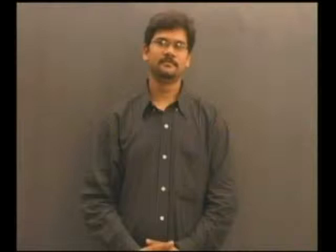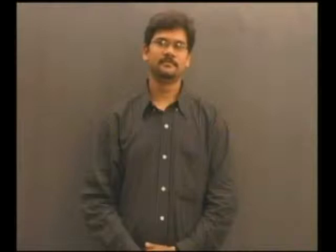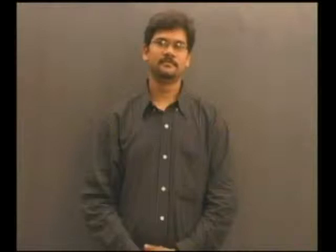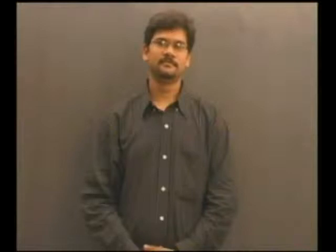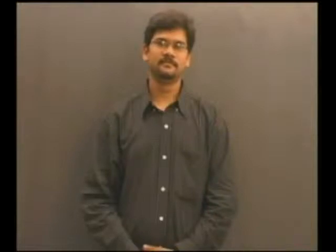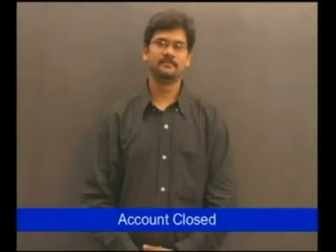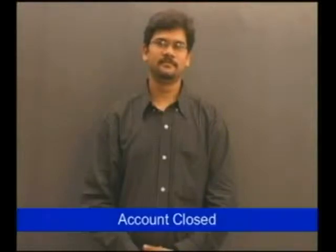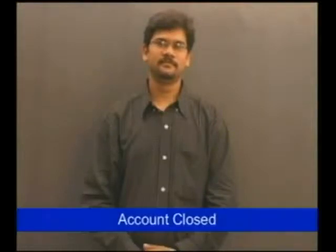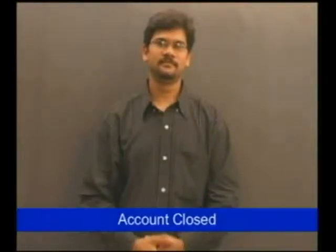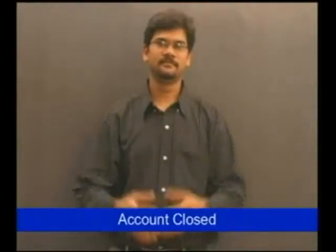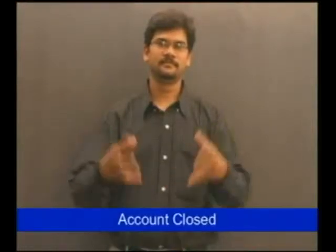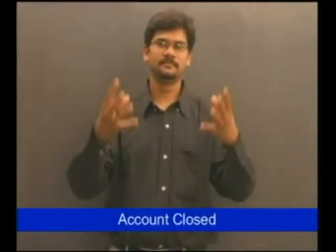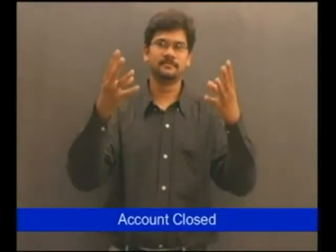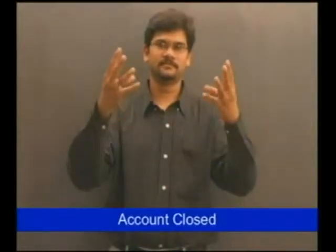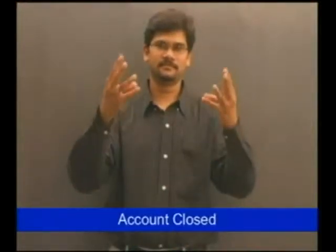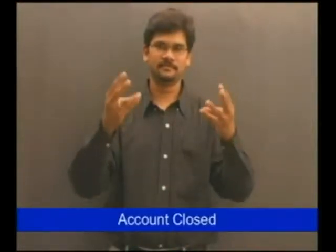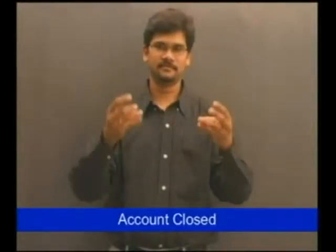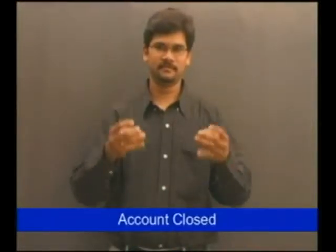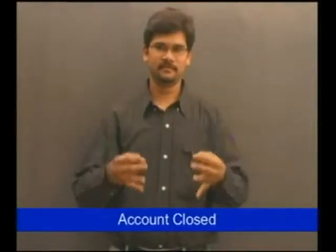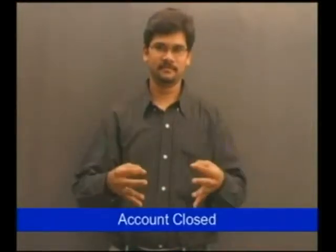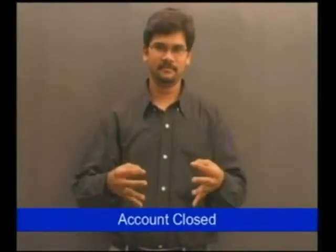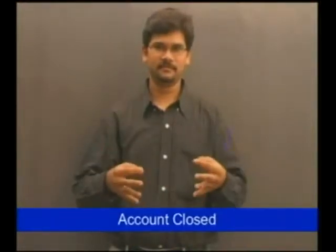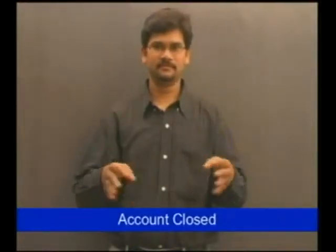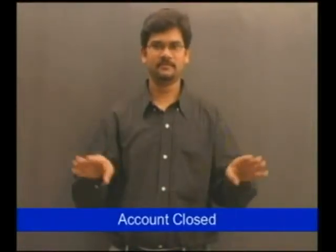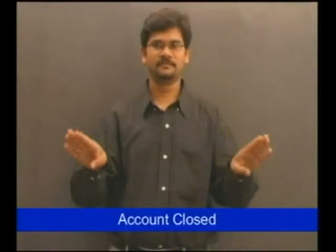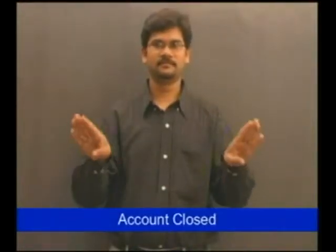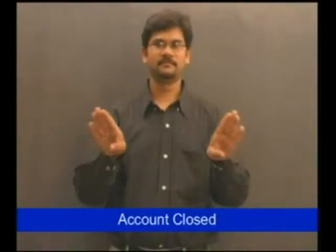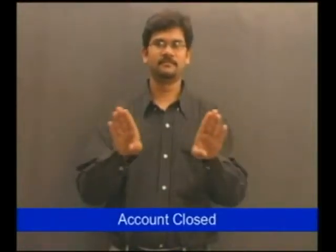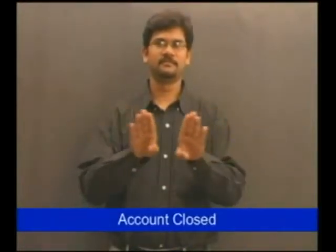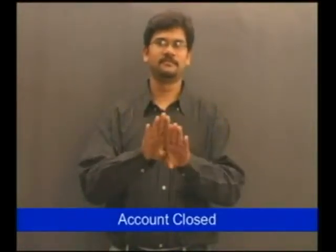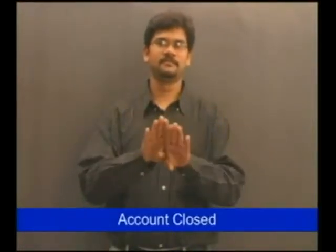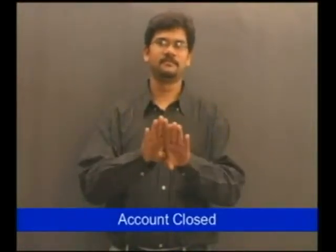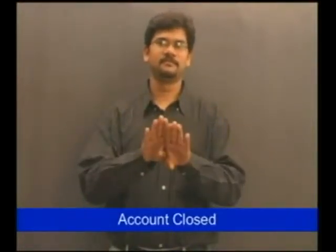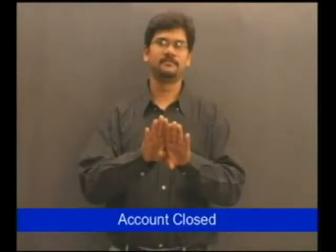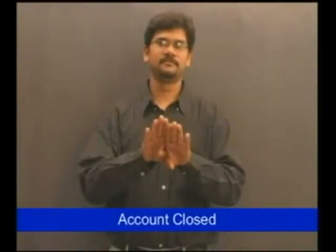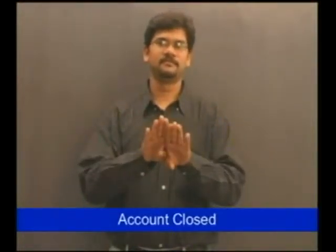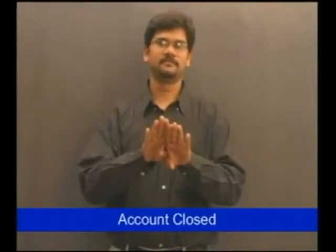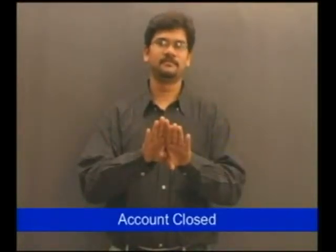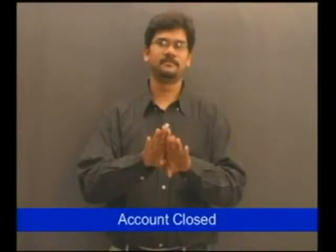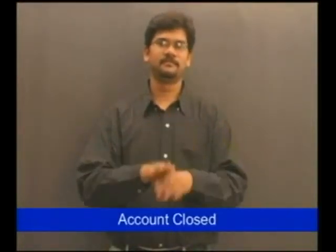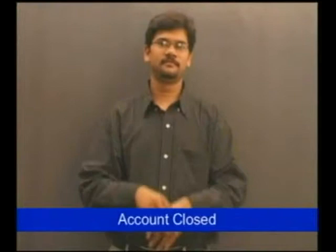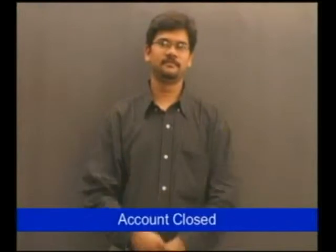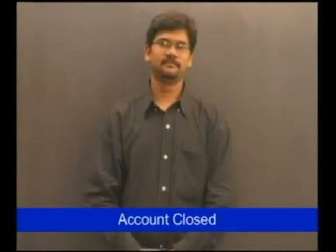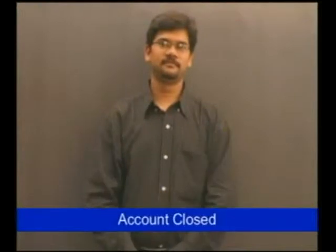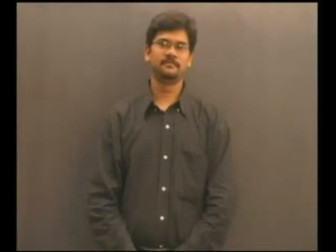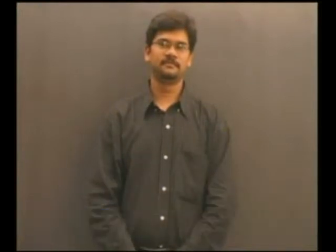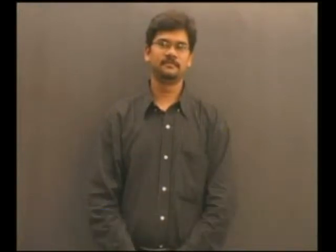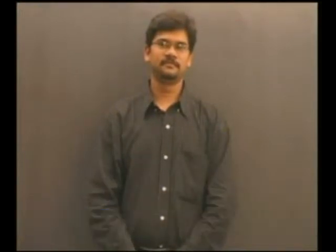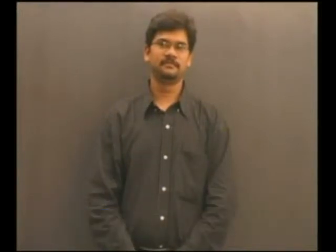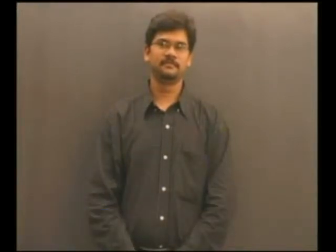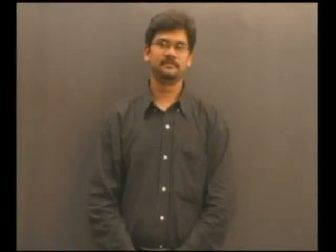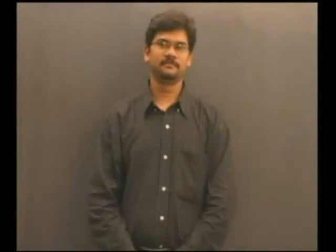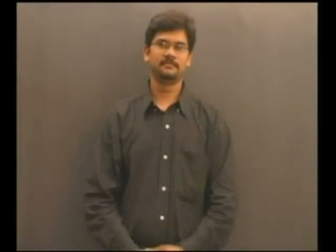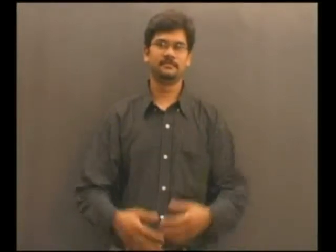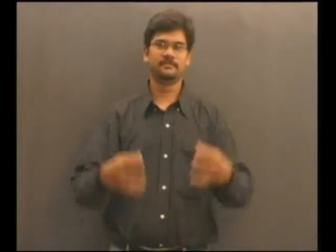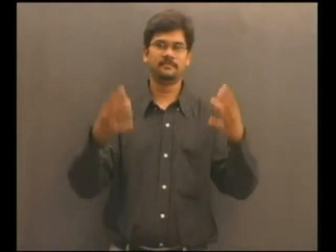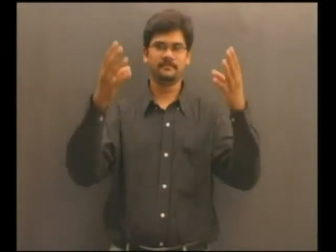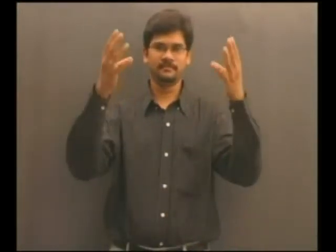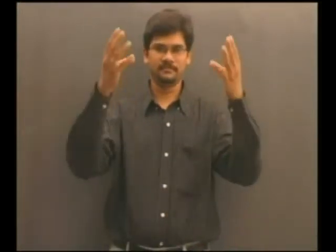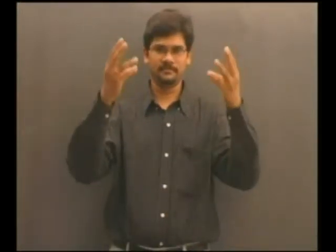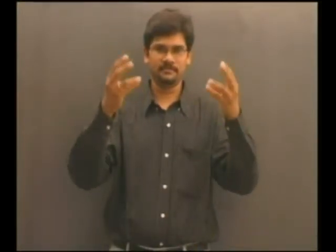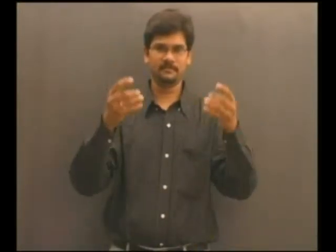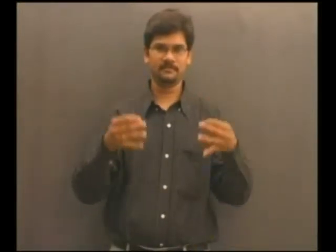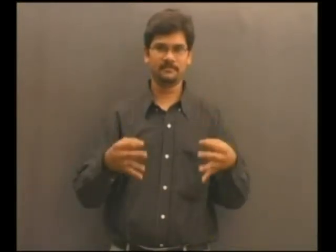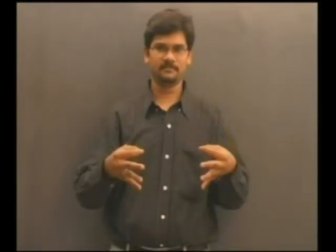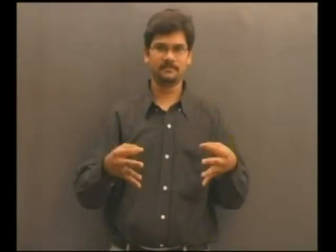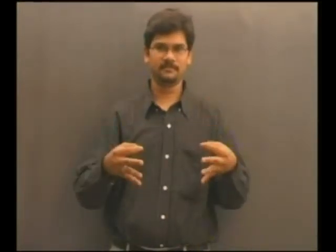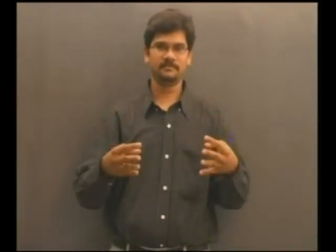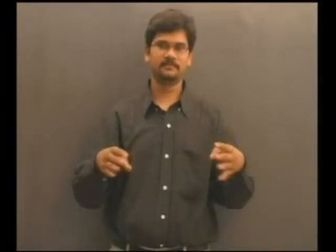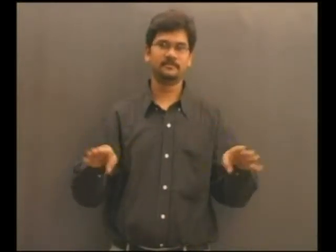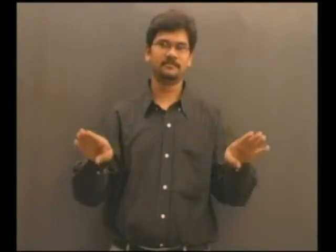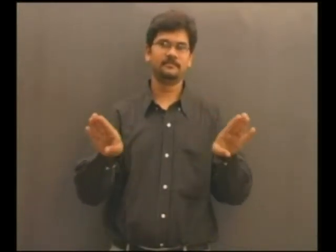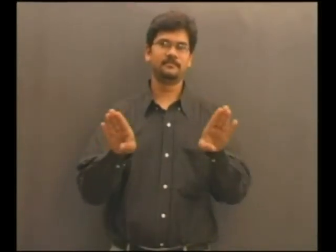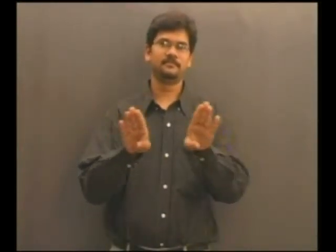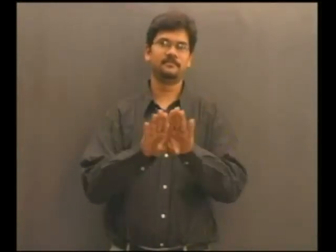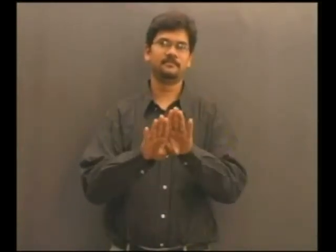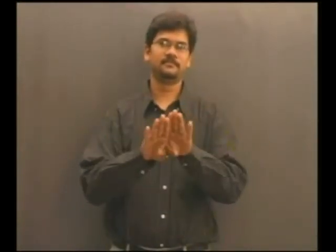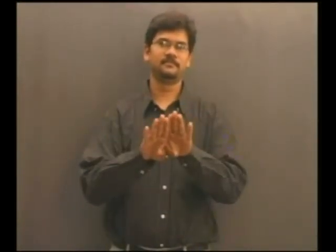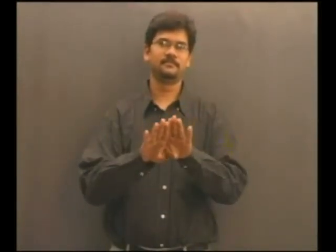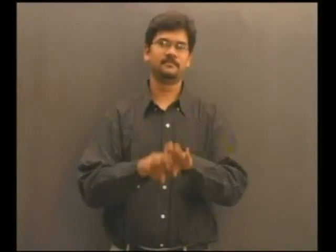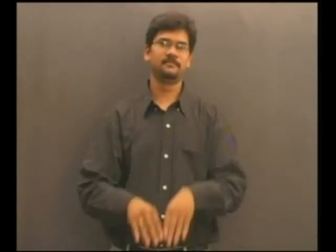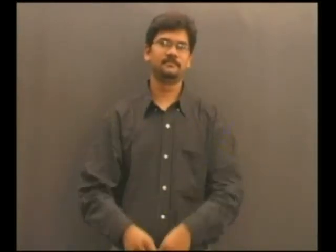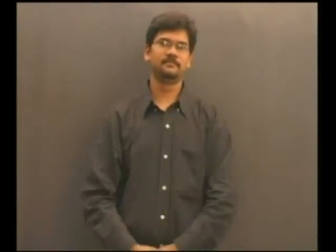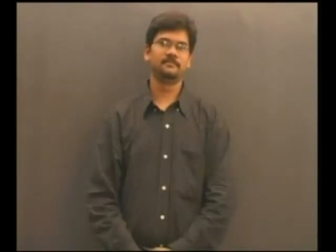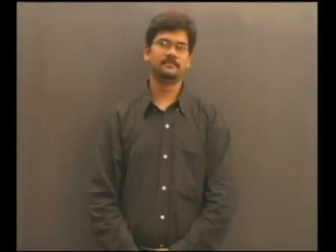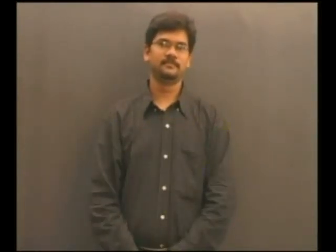Account Closed